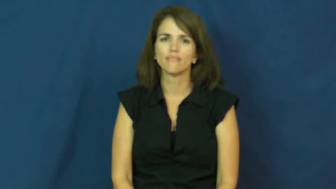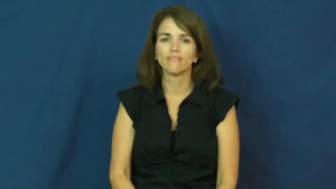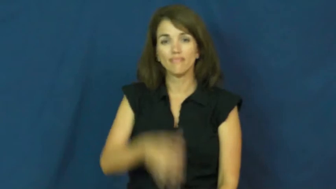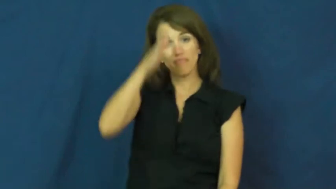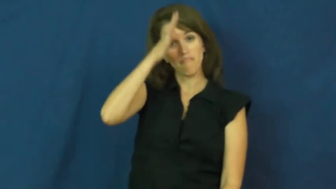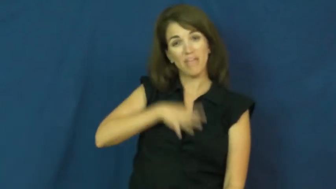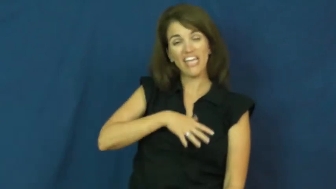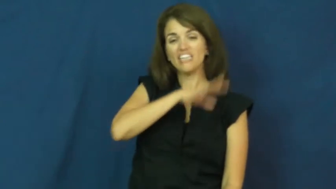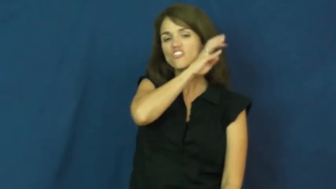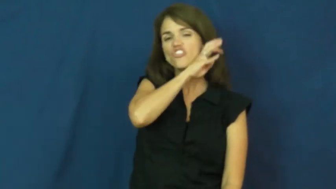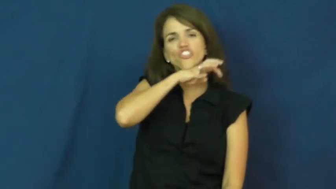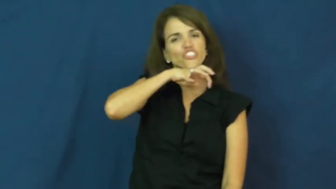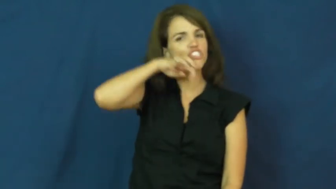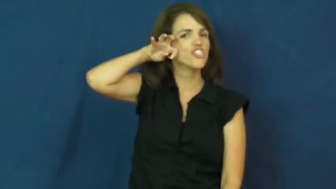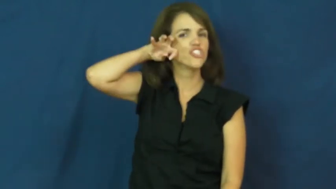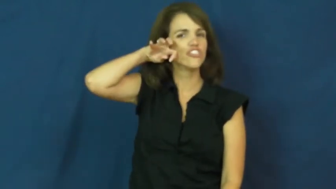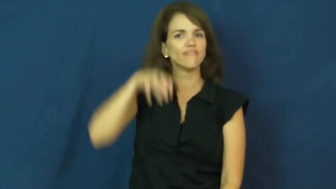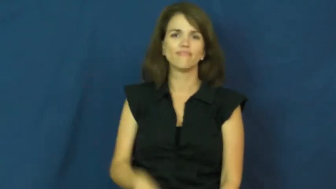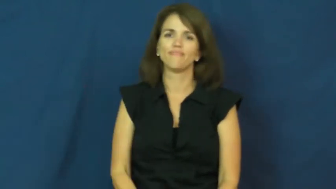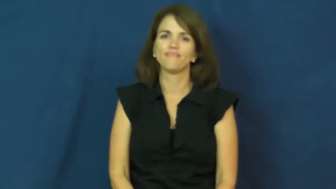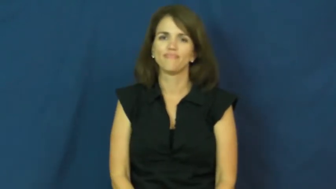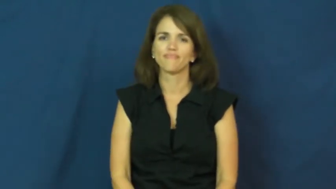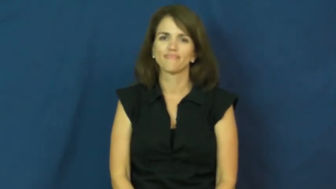five o'clock shadow